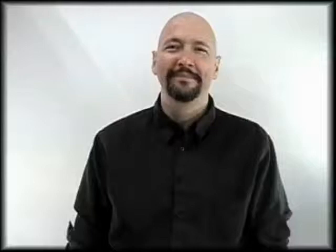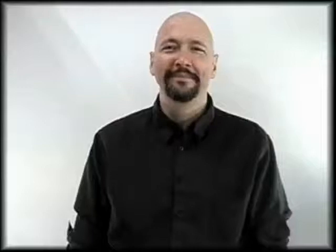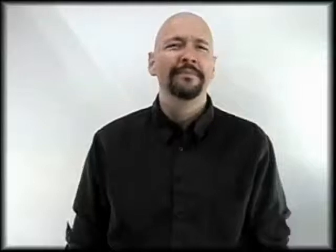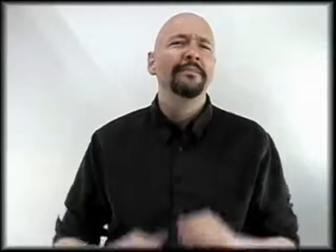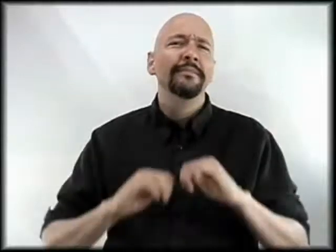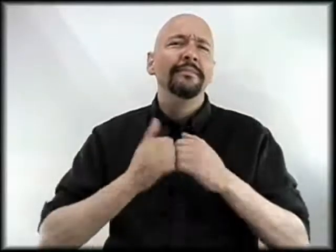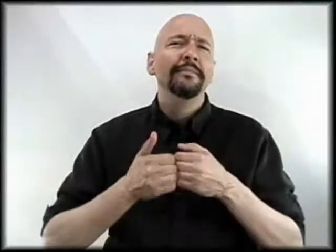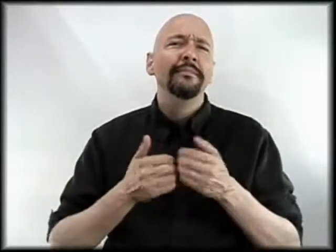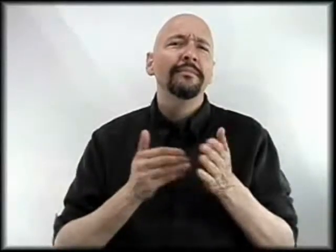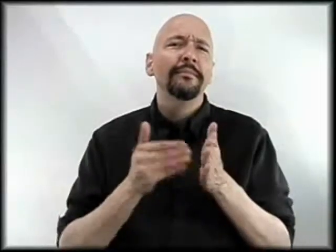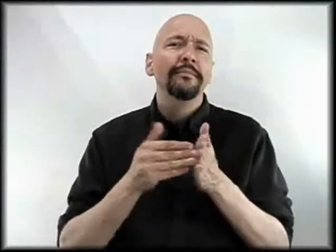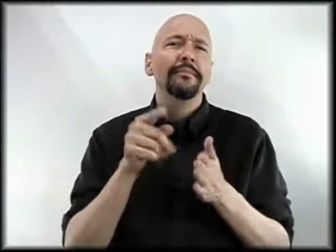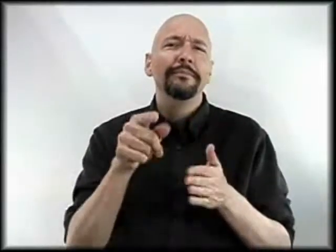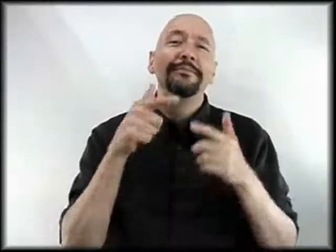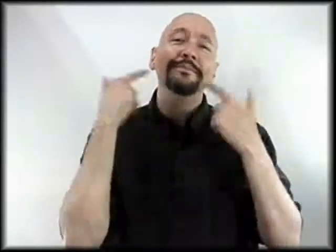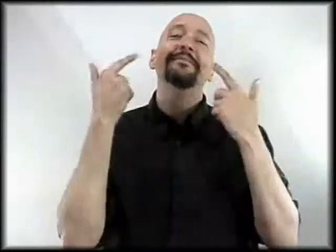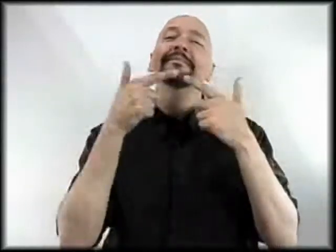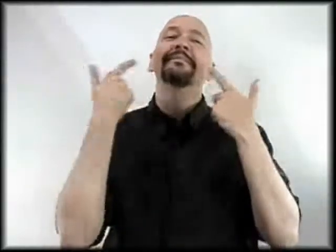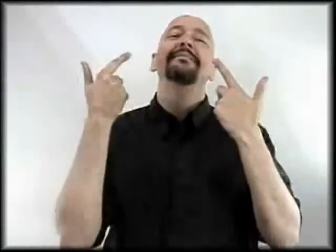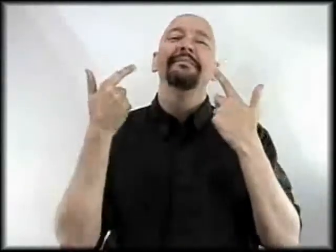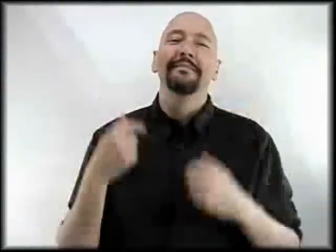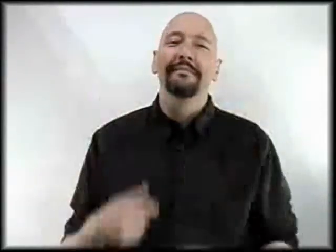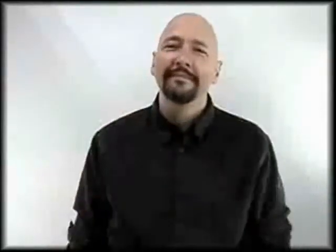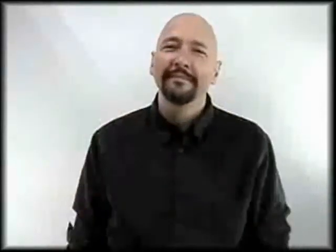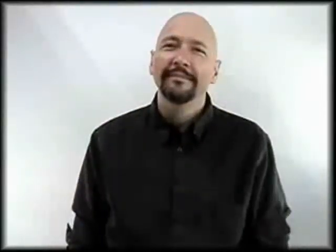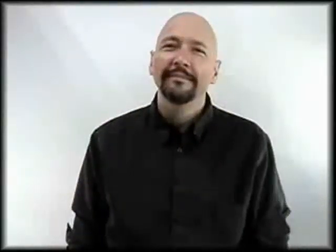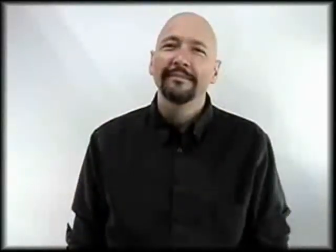HOW OFTEN DO YOU LAUGH?